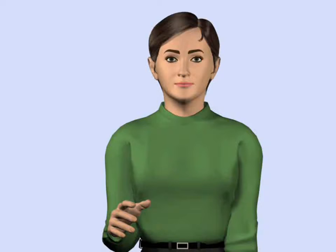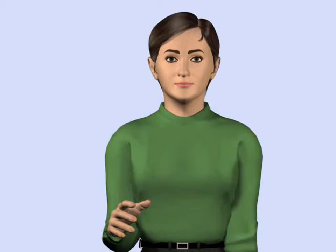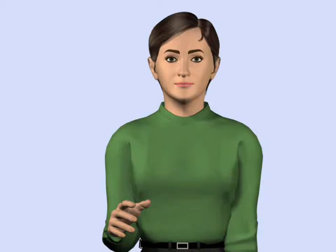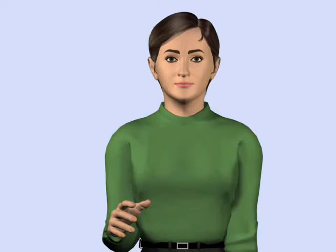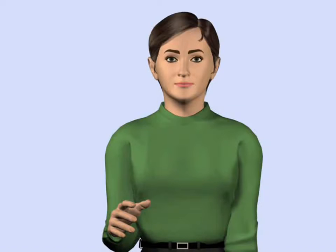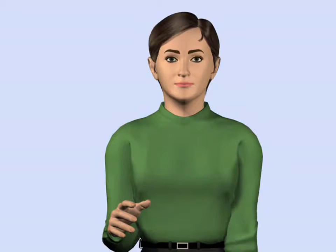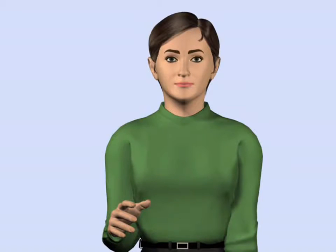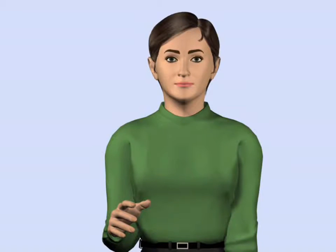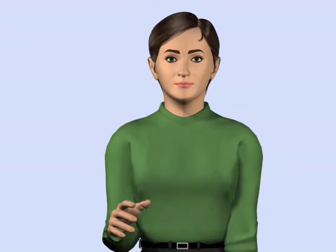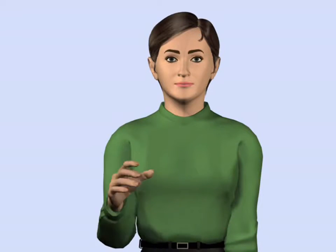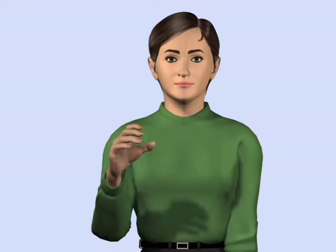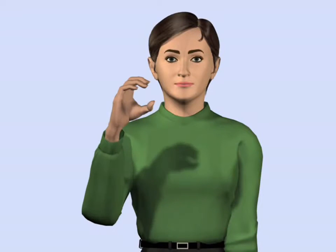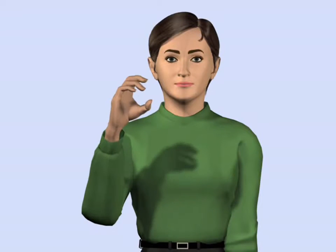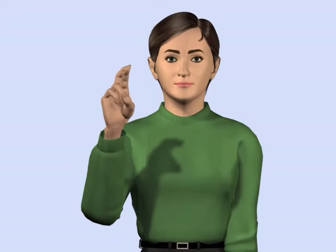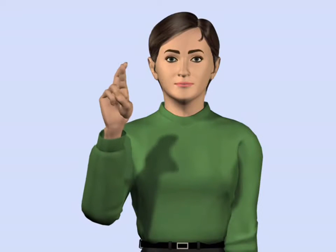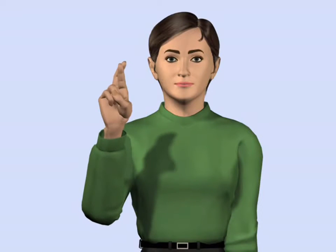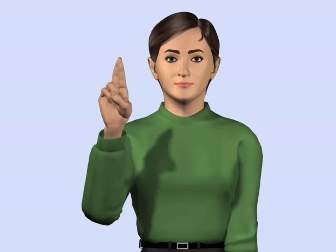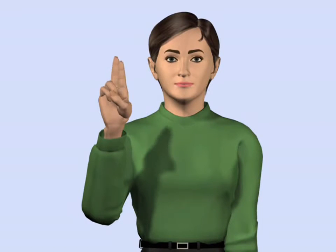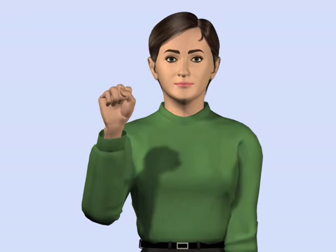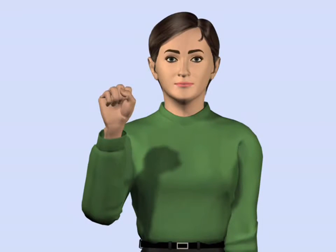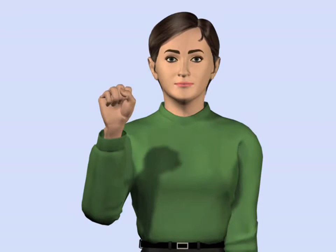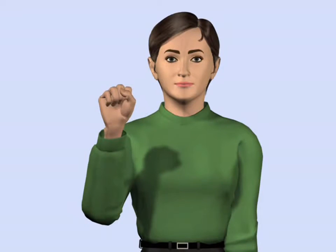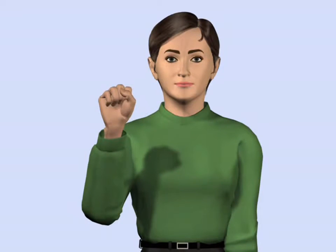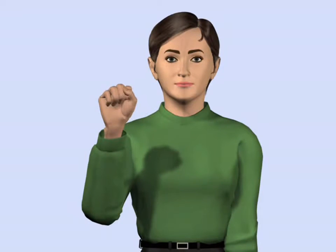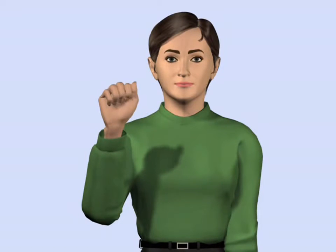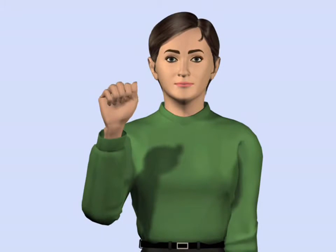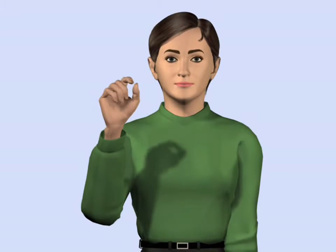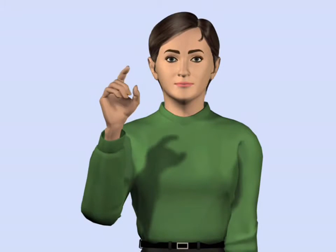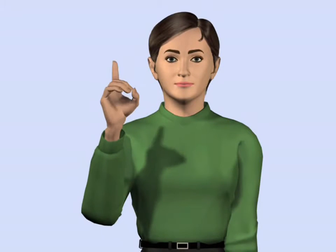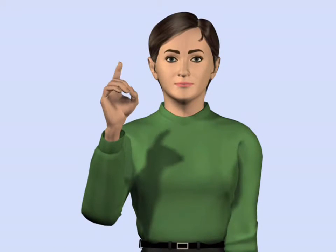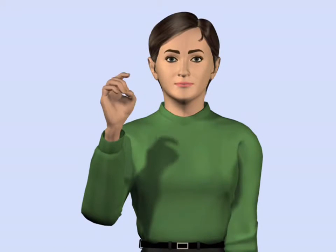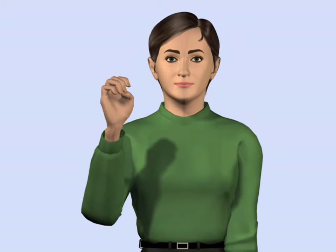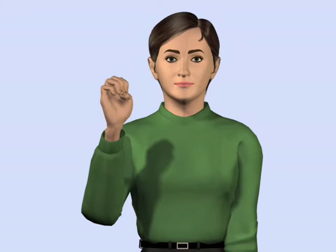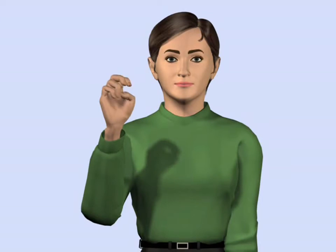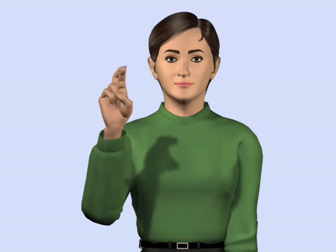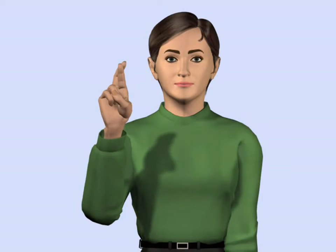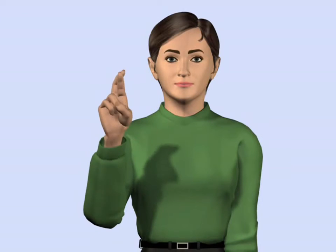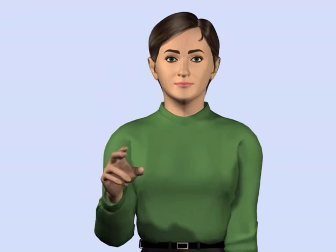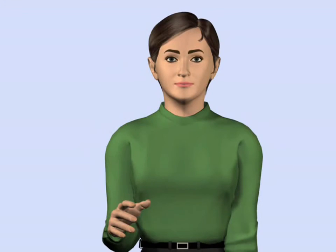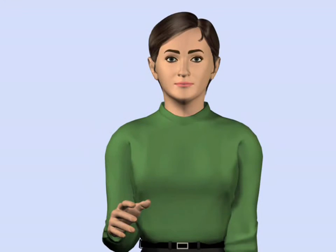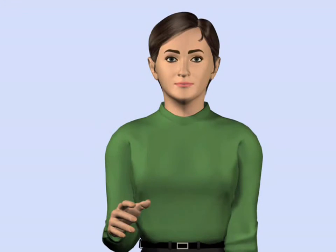crusader